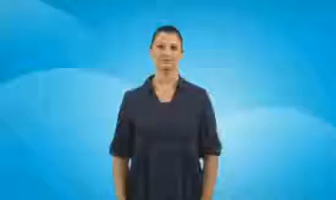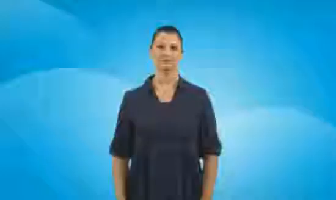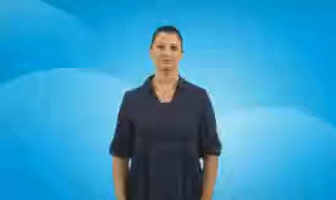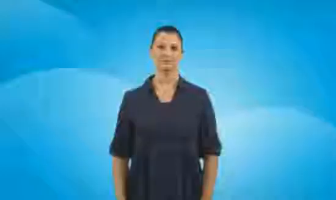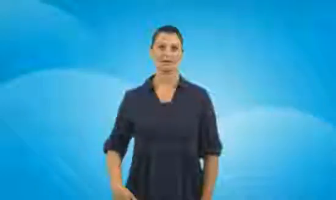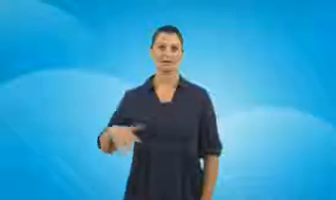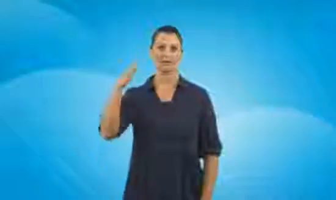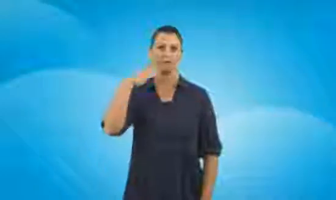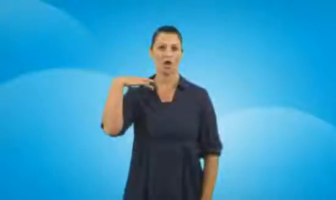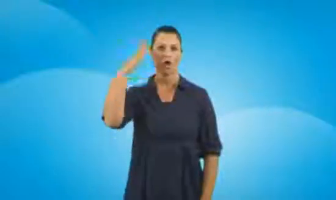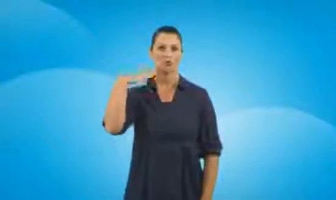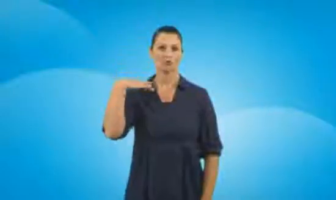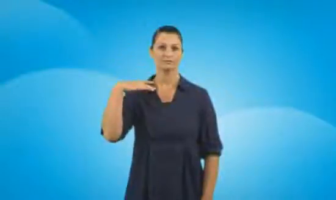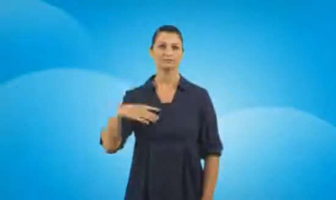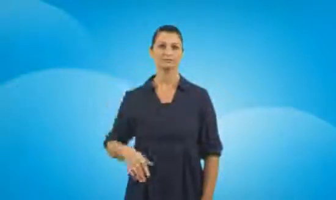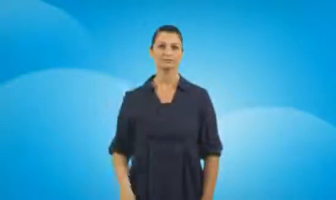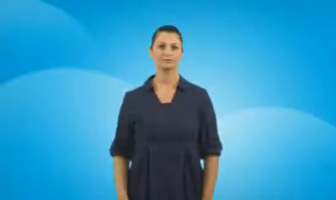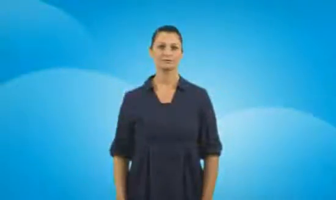Village